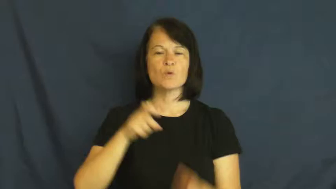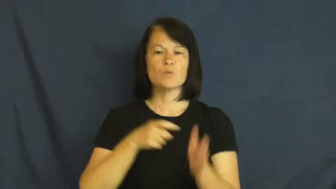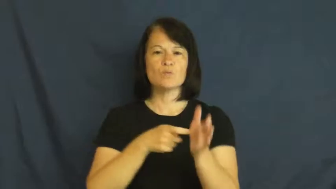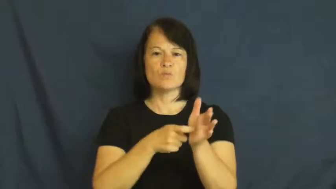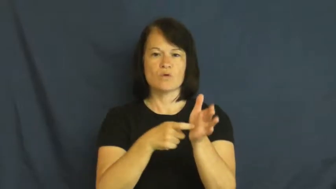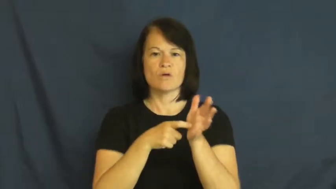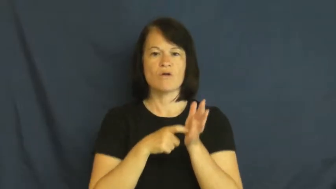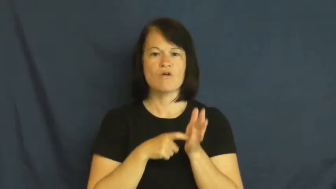insist